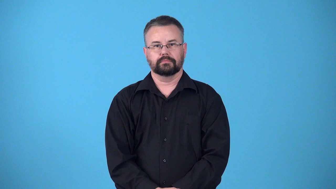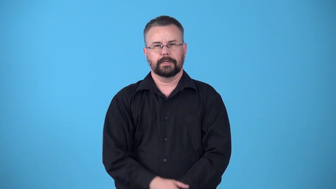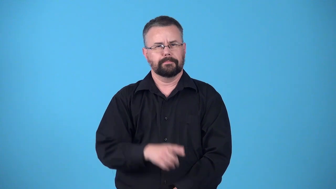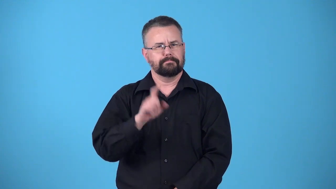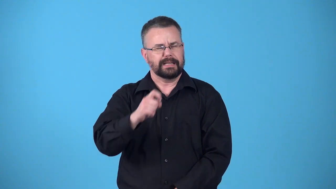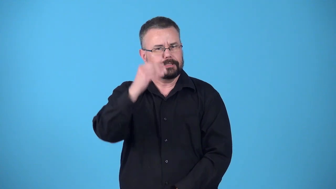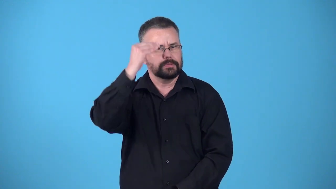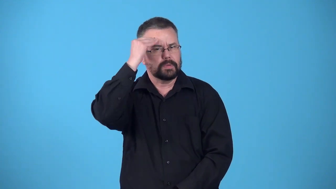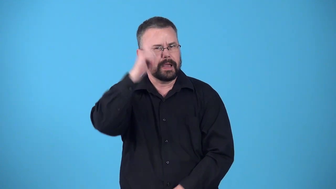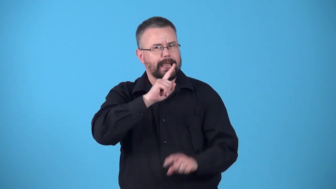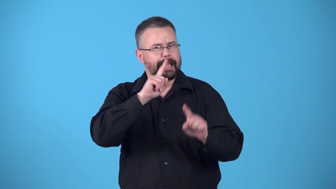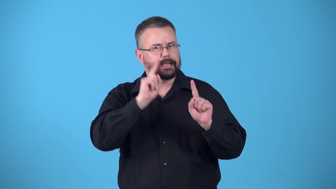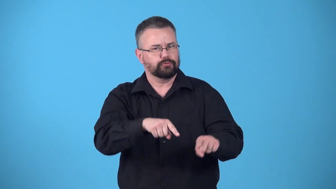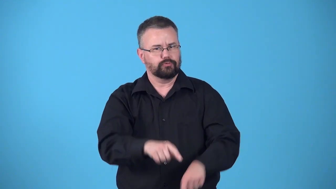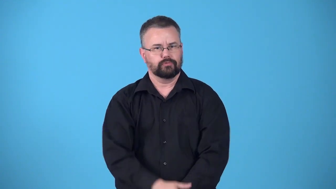burning question